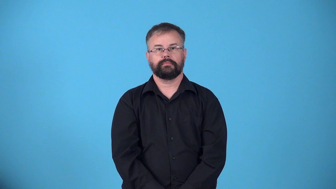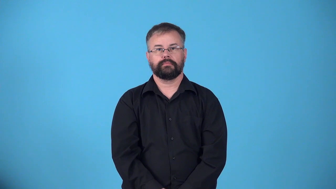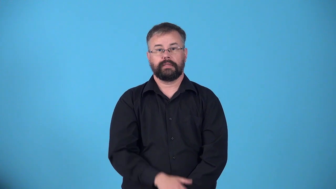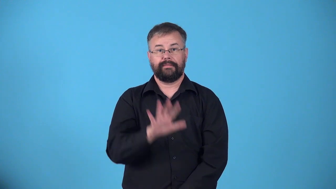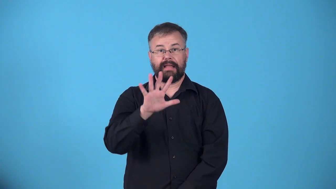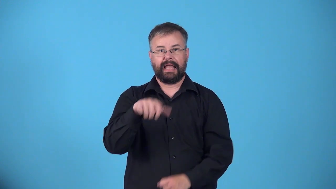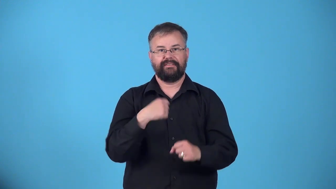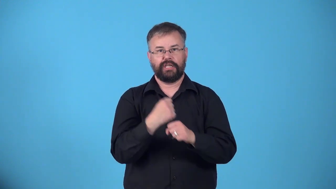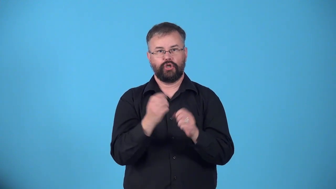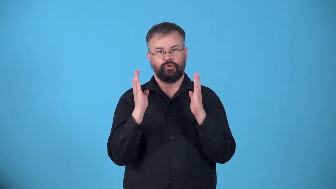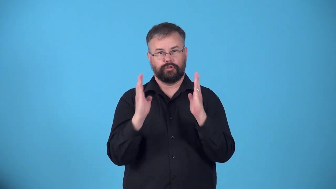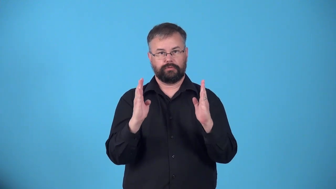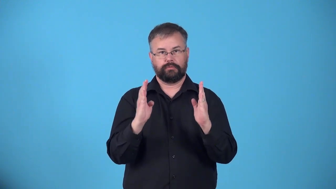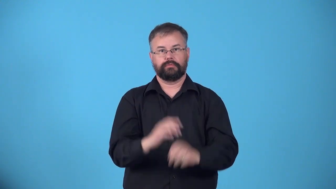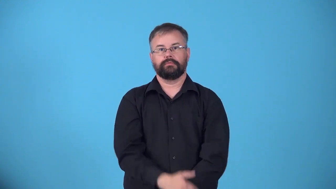lustrum